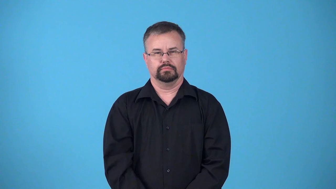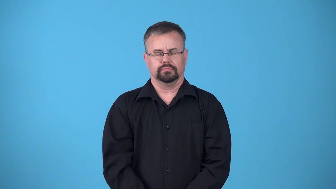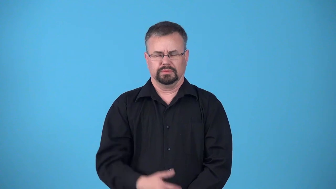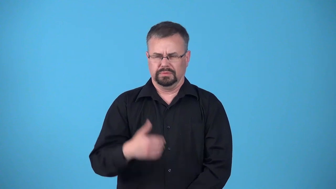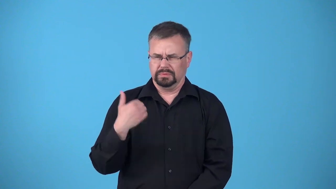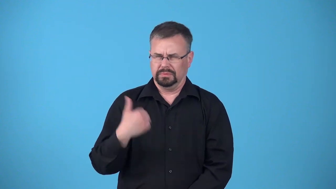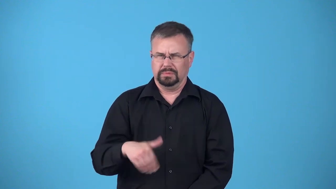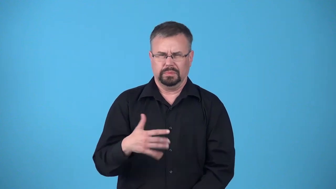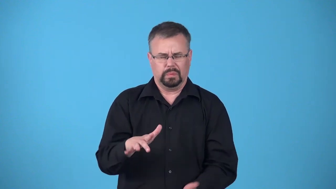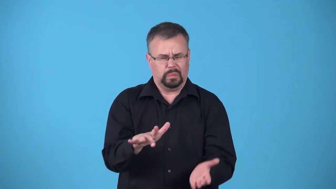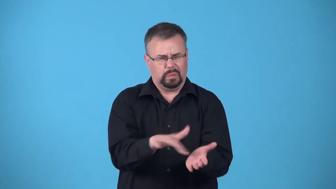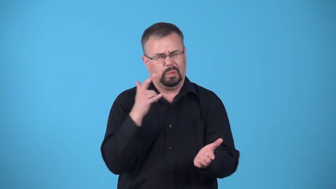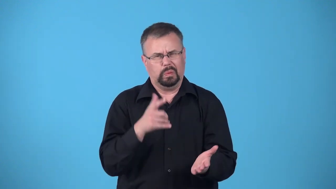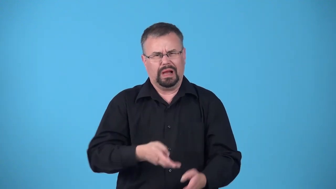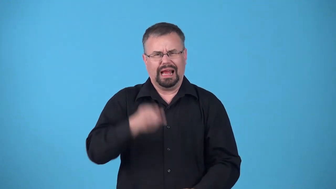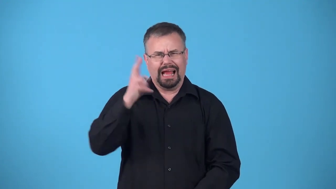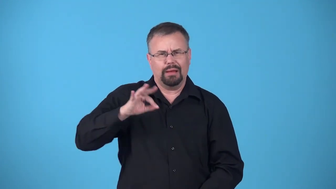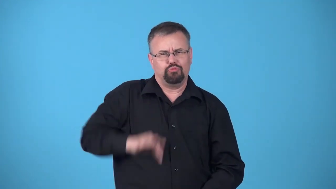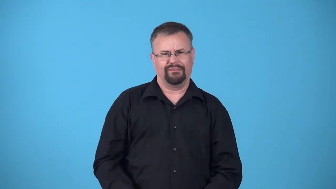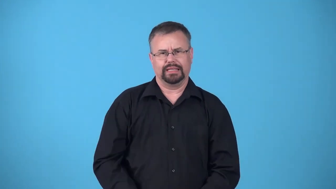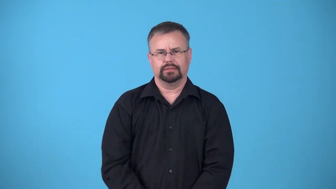highway robbery